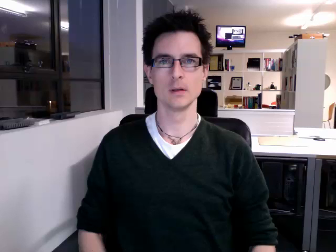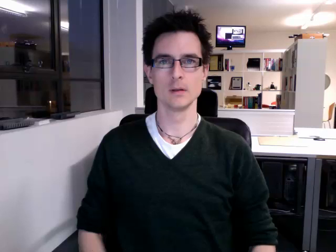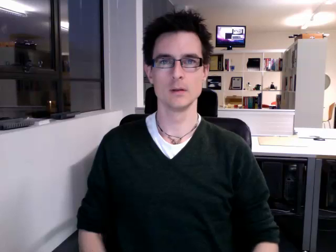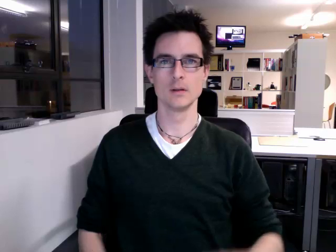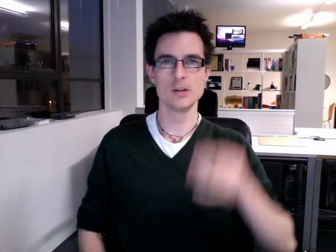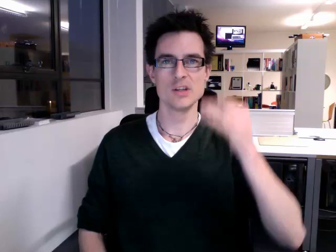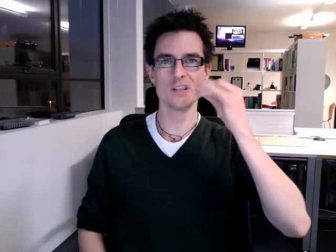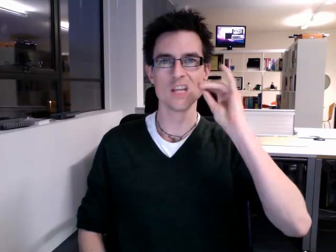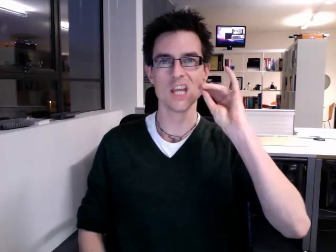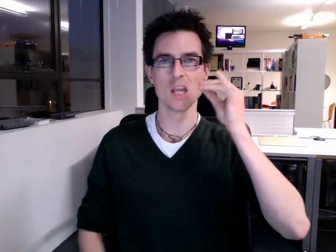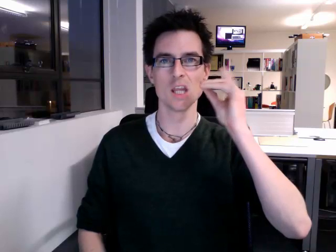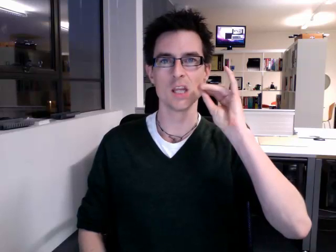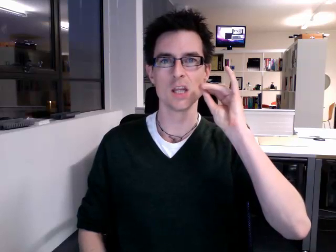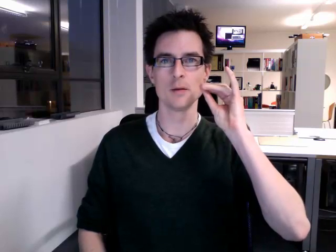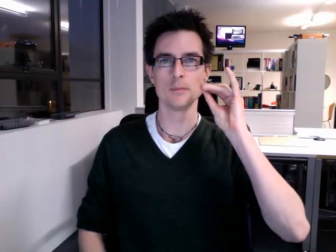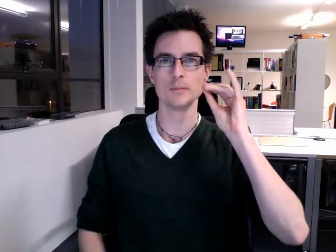tea